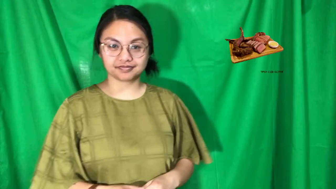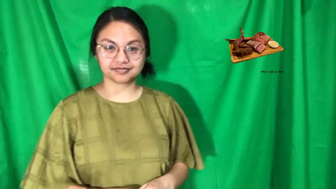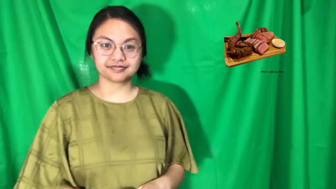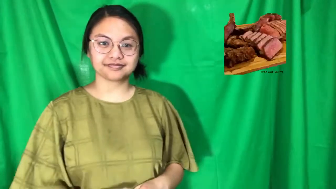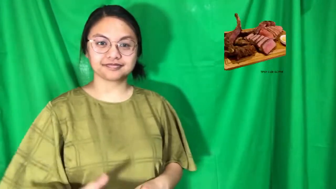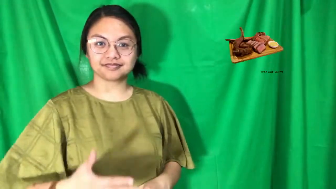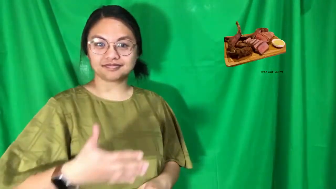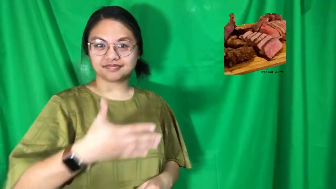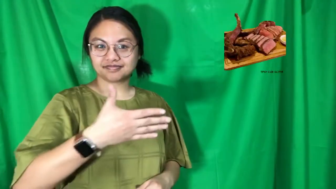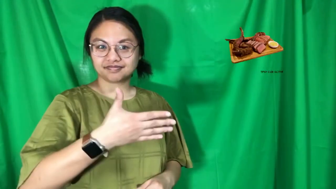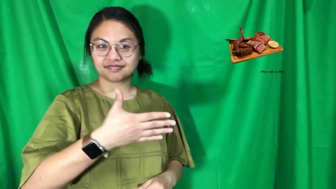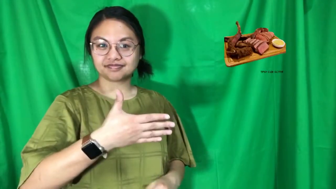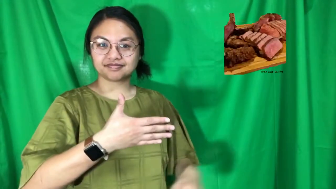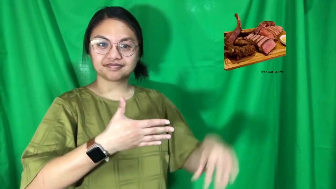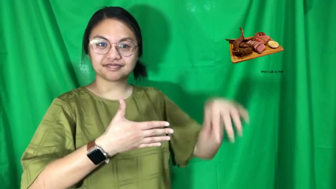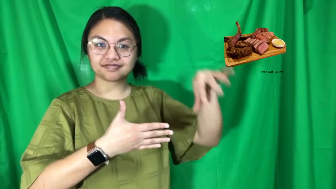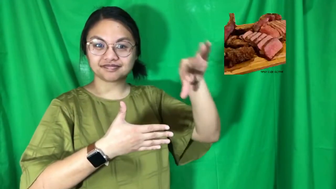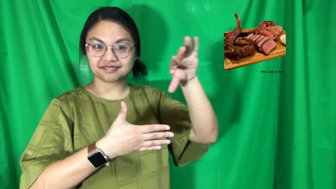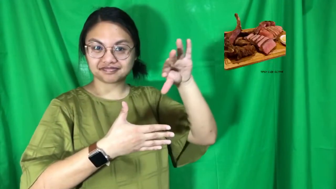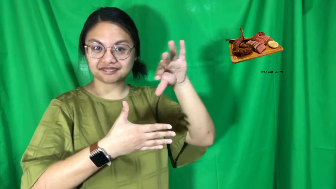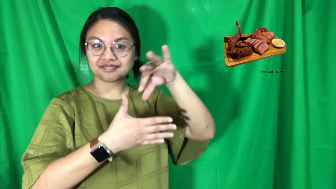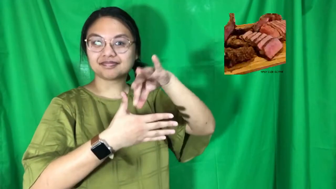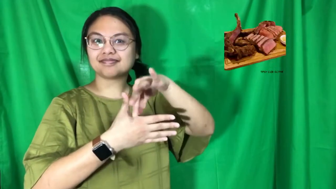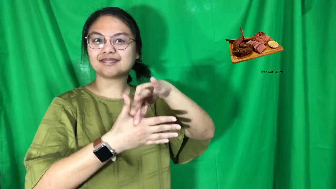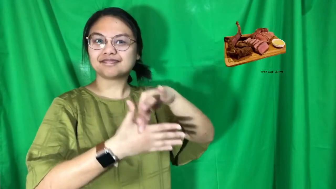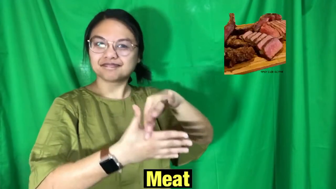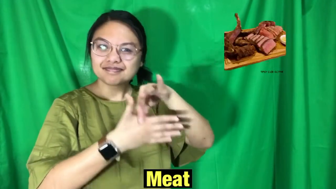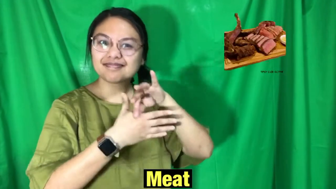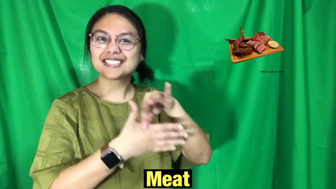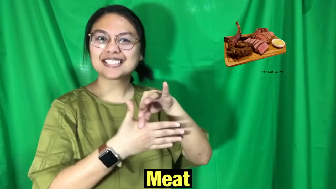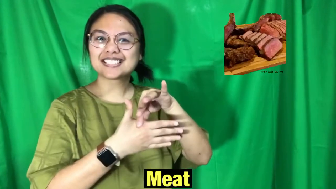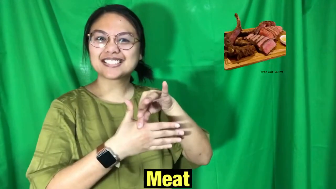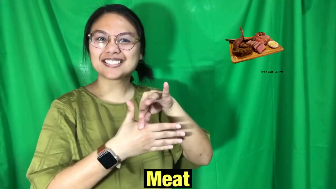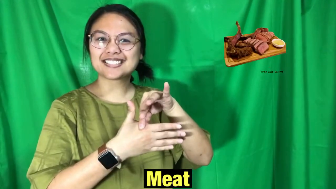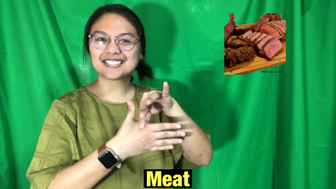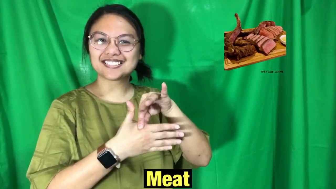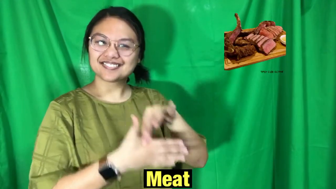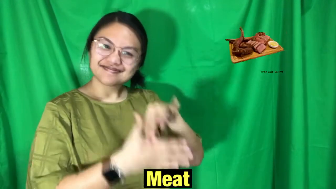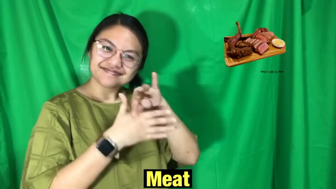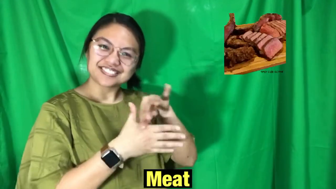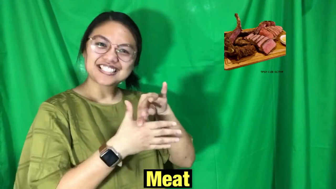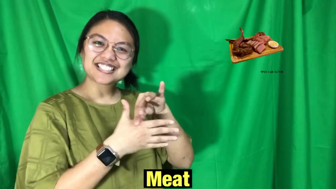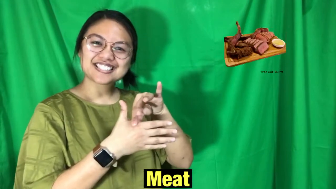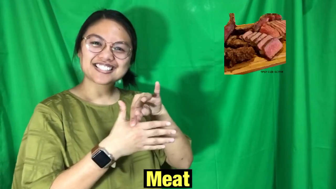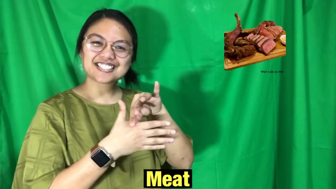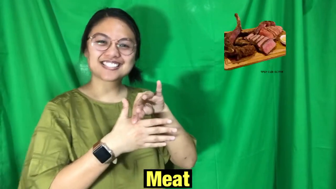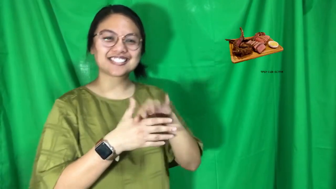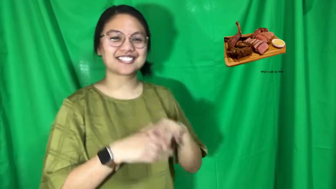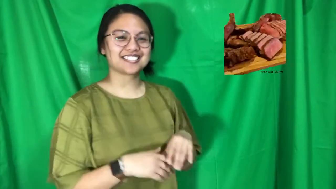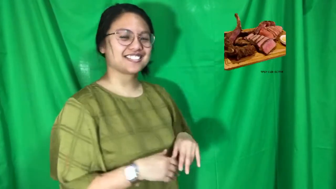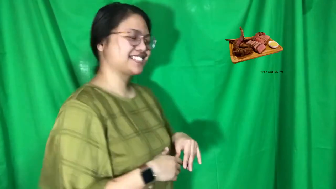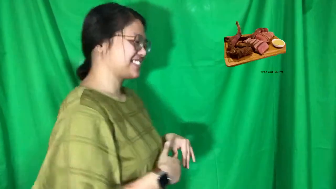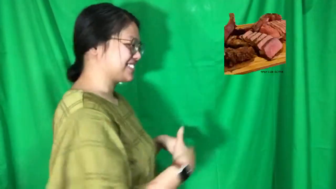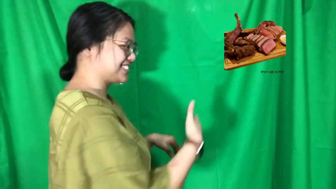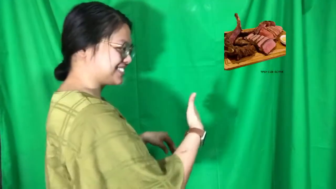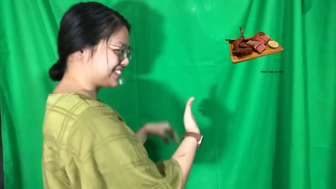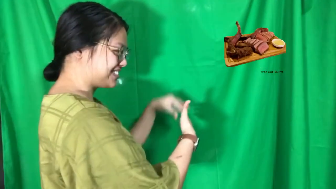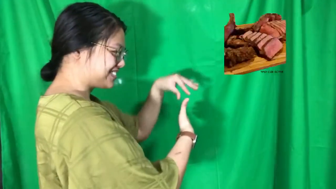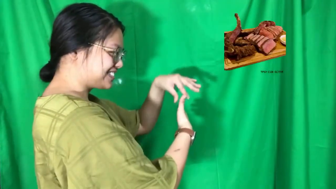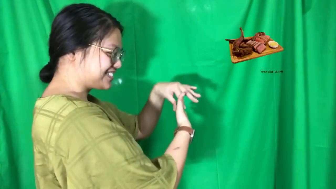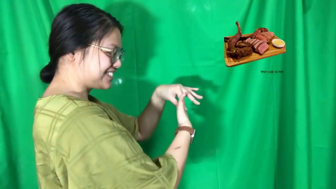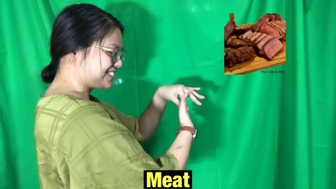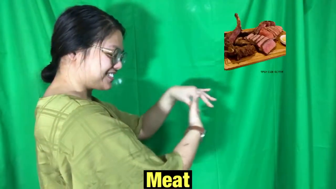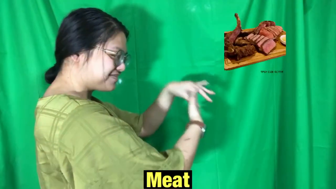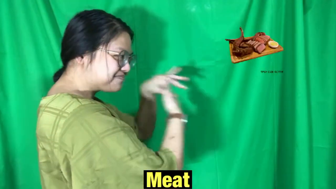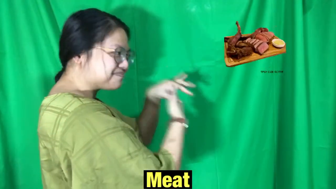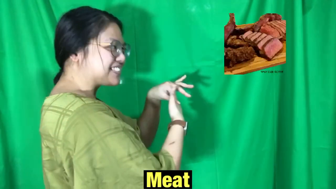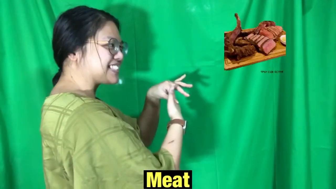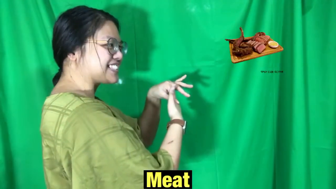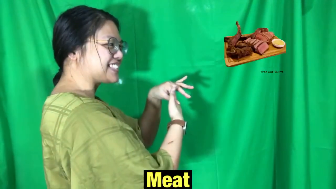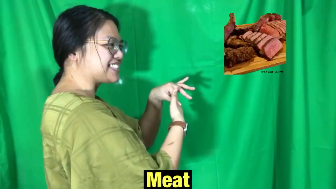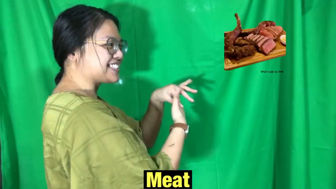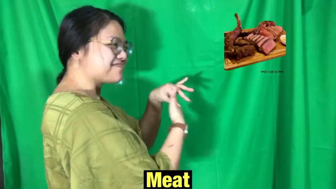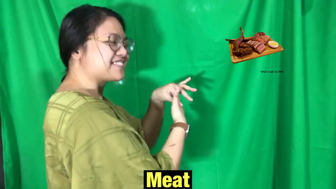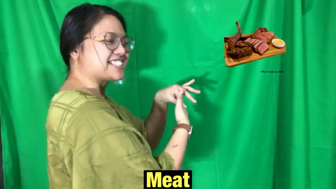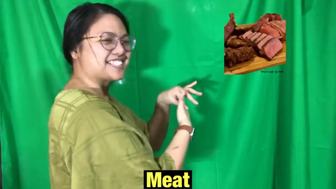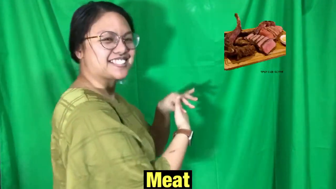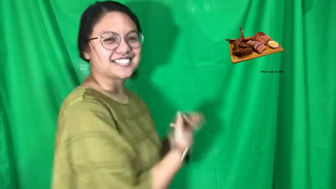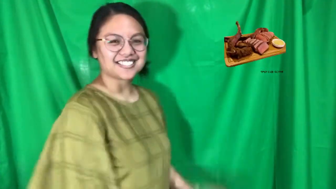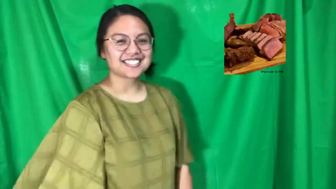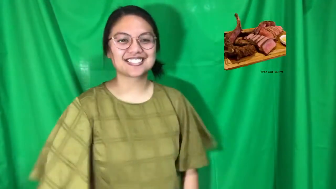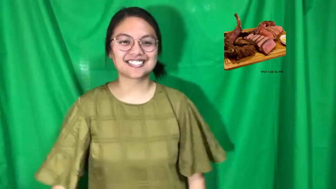MEAT